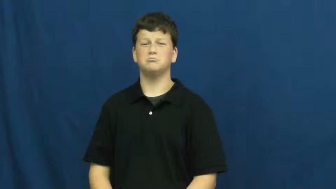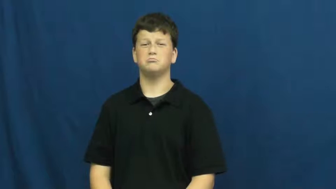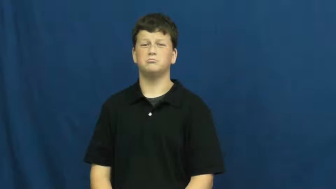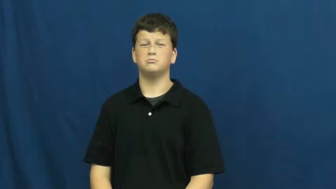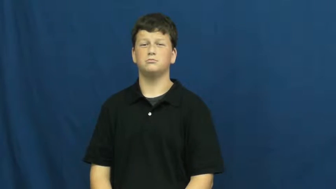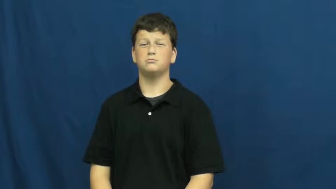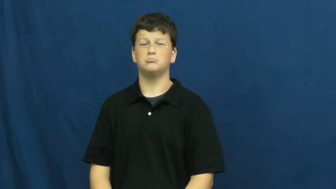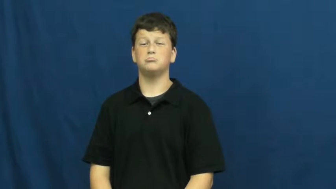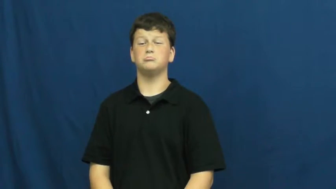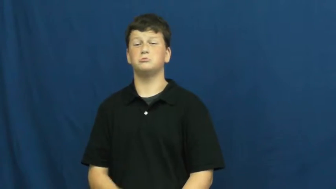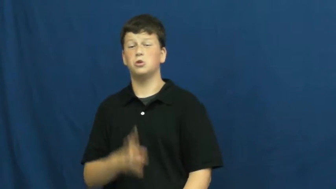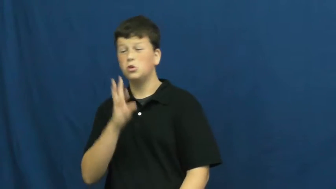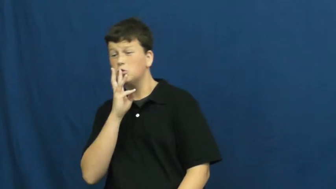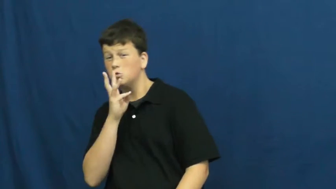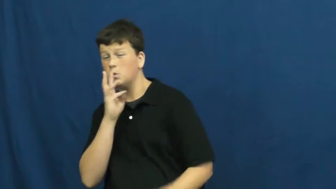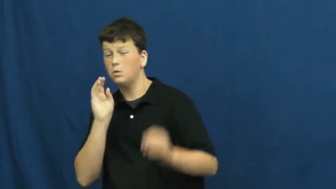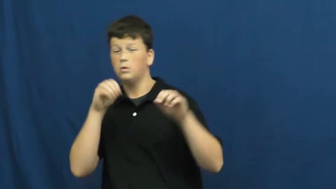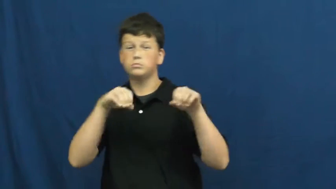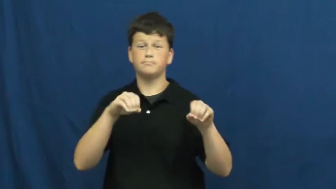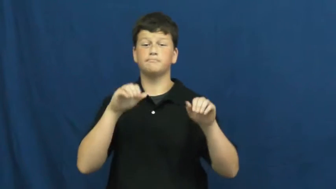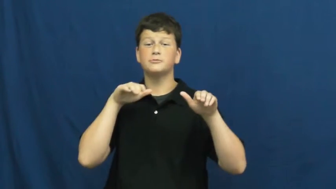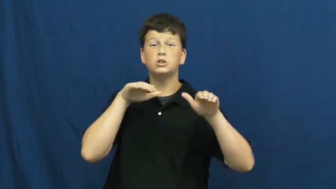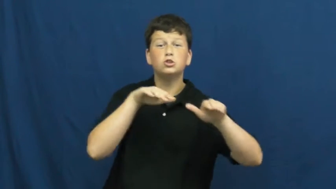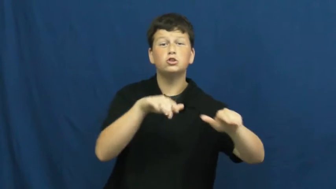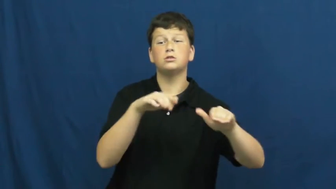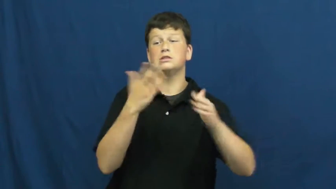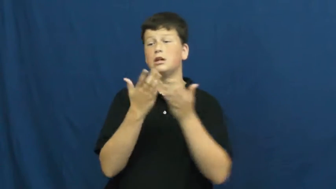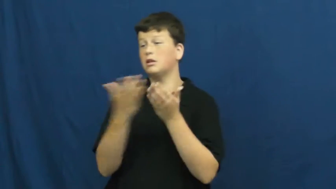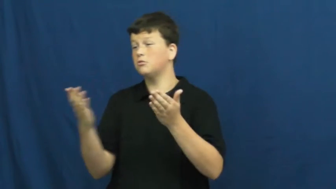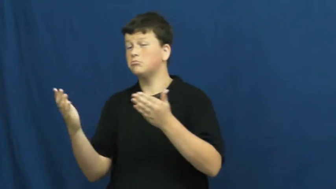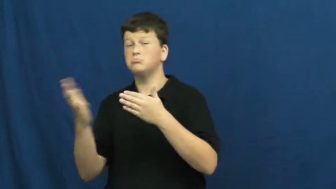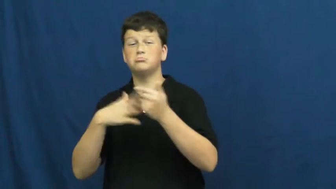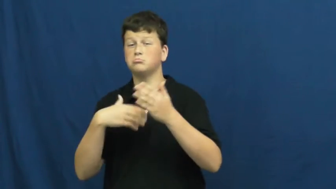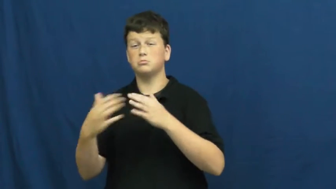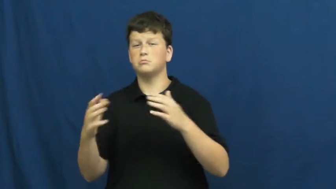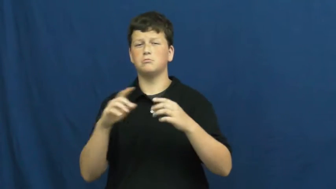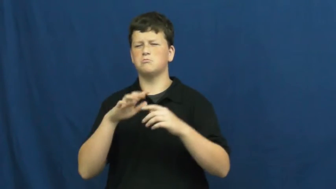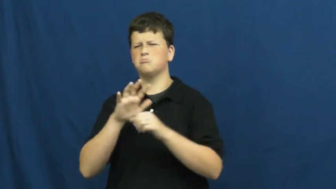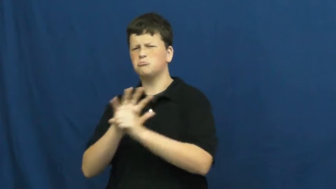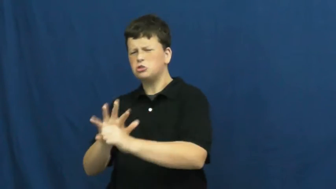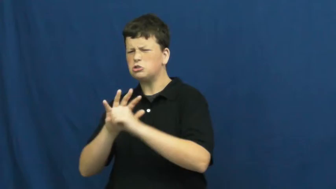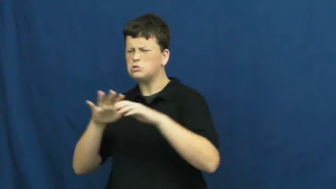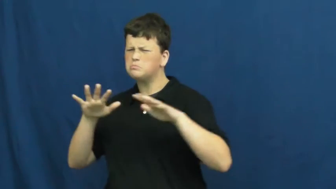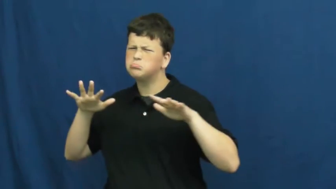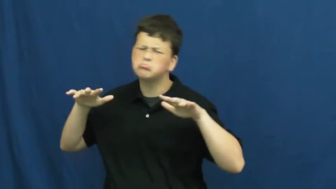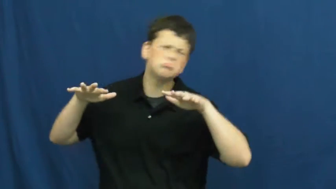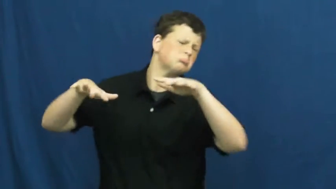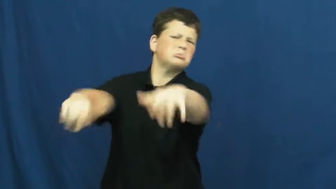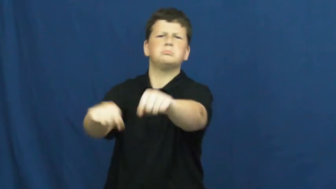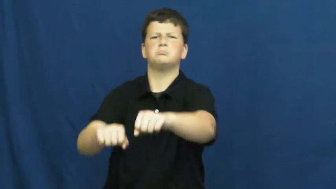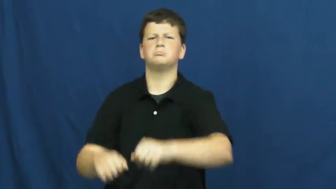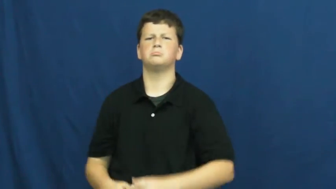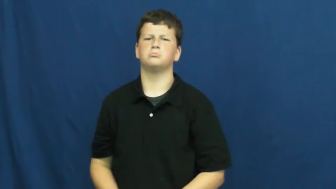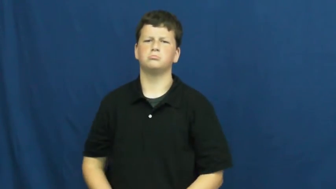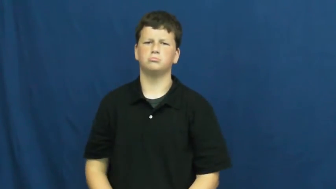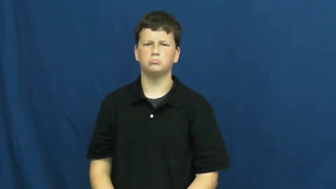surge,surge up-ocean